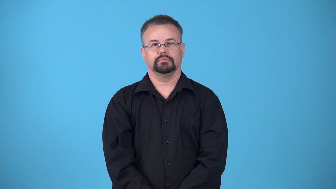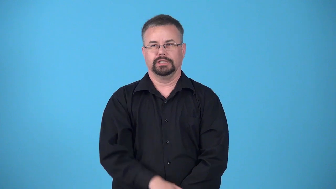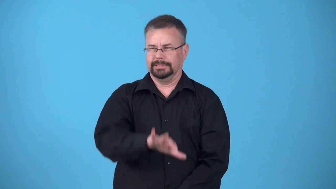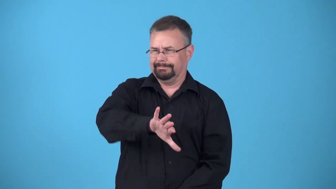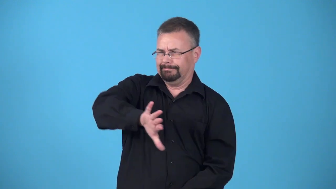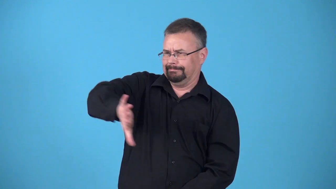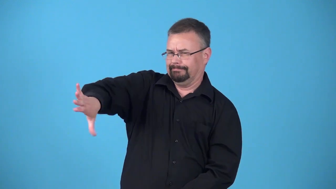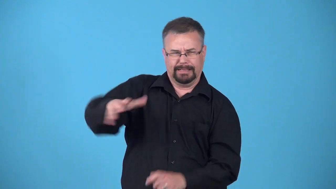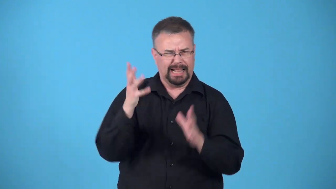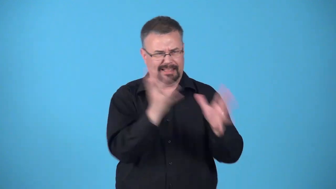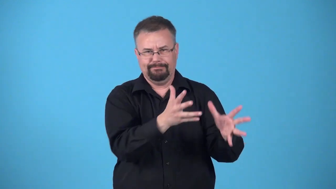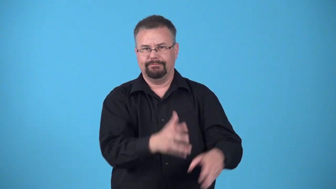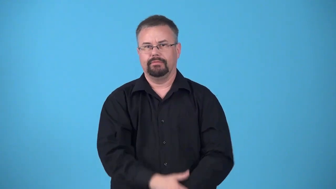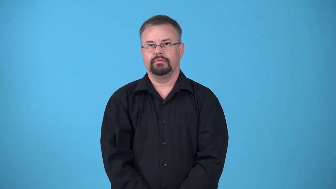leave well alone, leave well enough alone